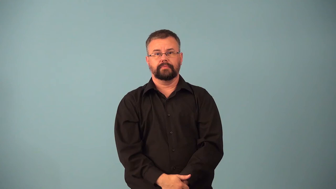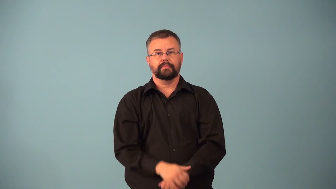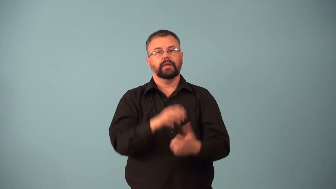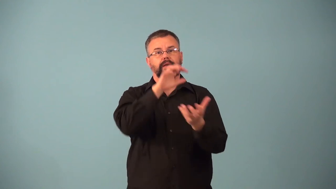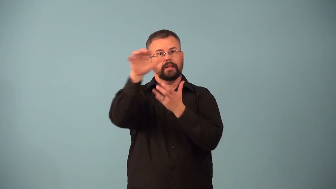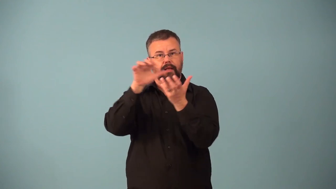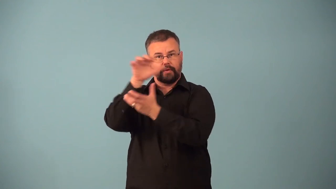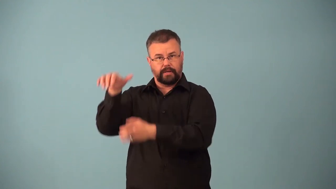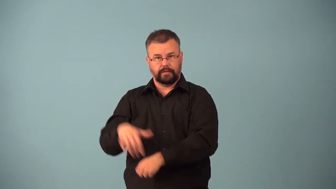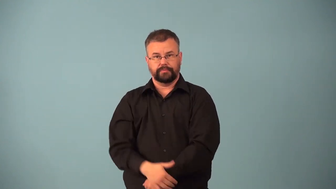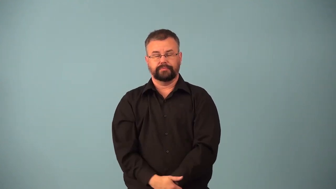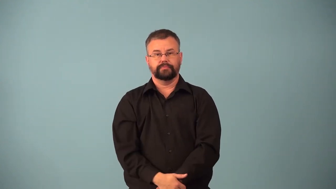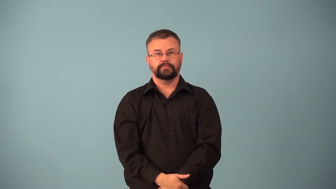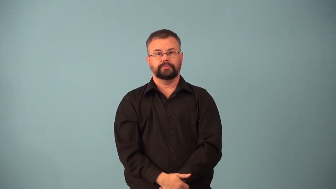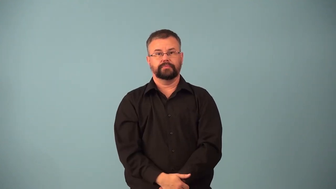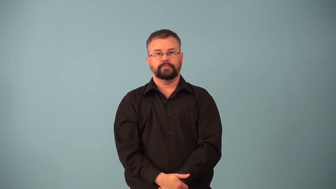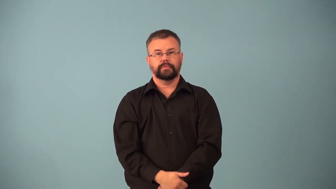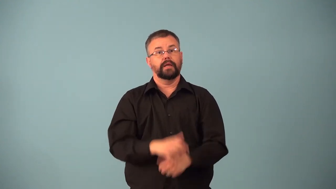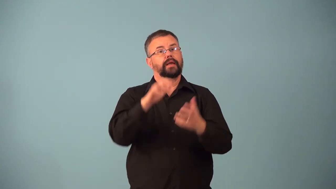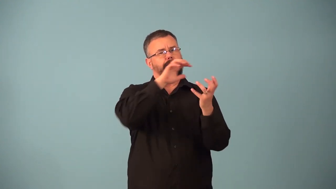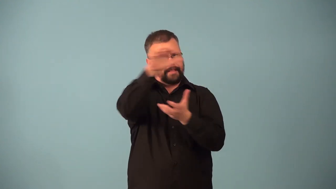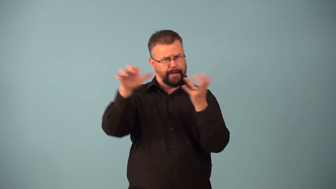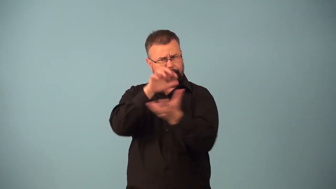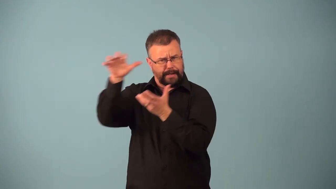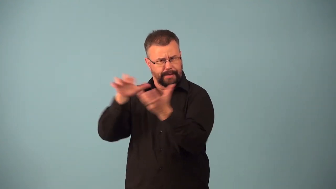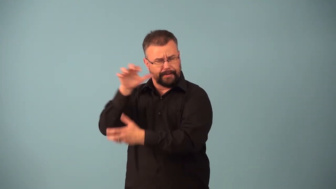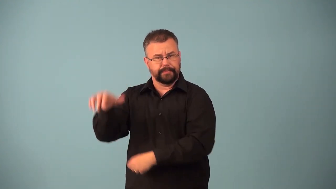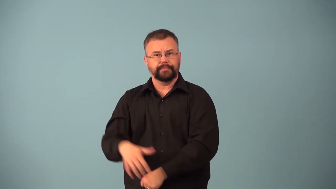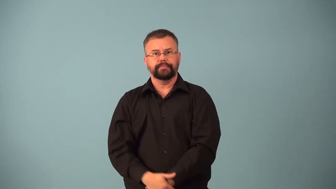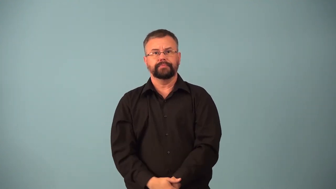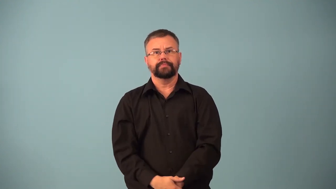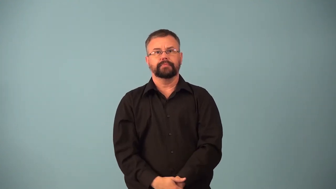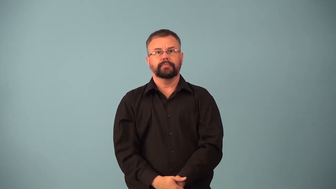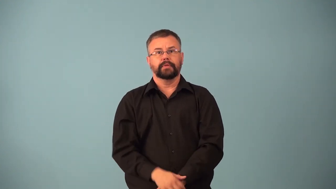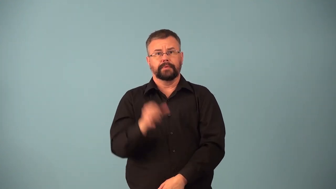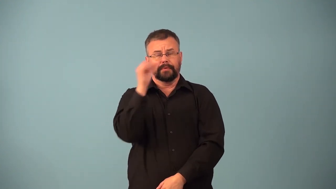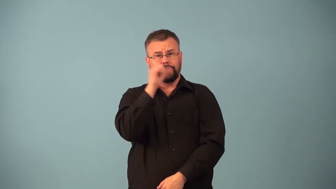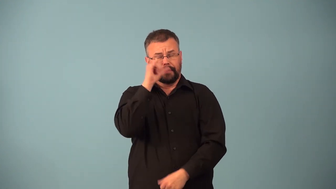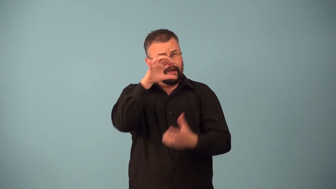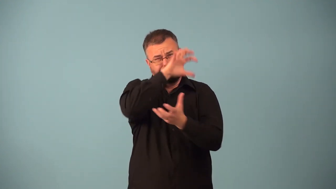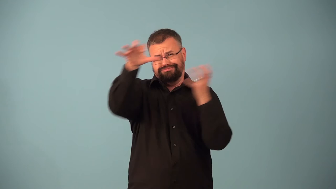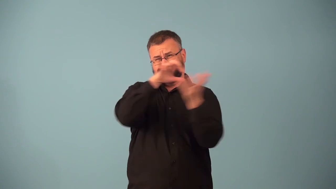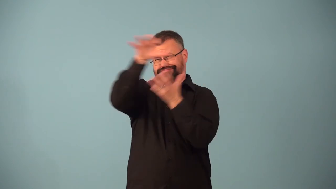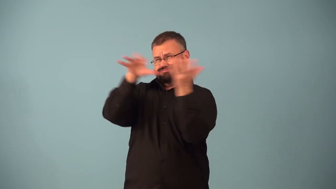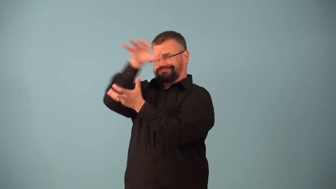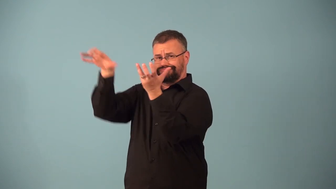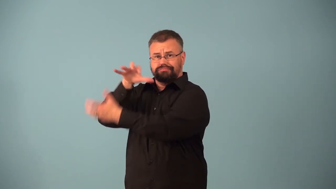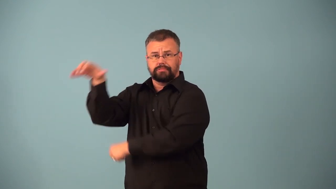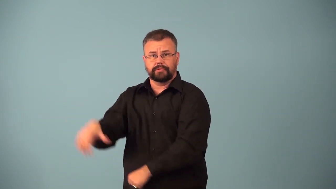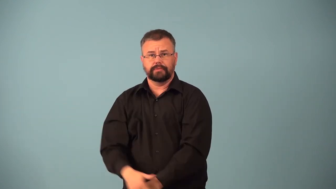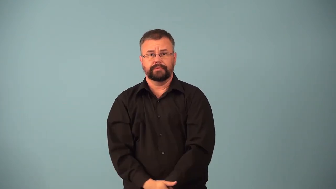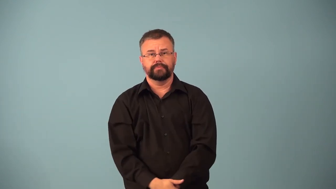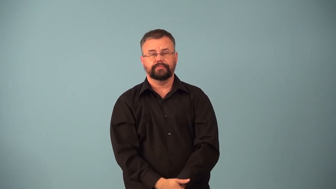cloudy, cloudier, clodiest